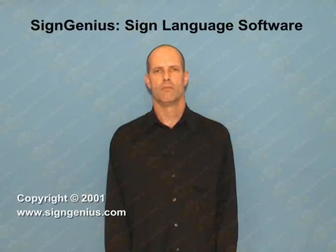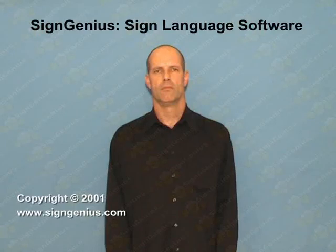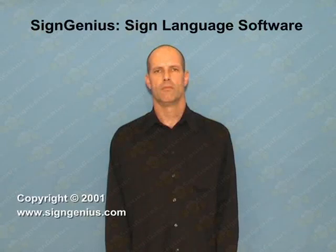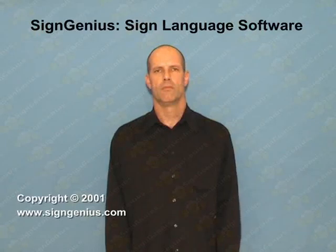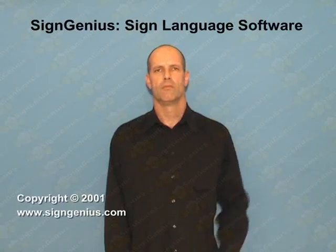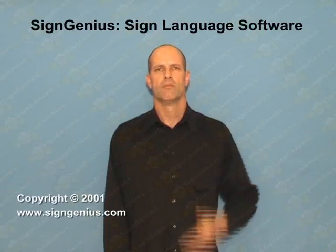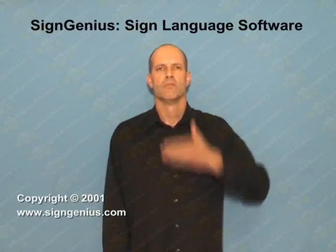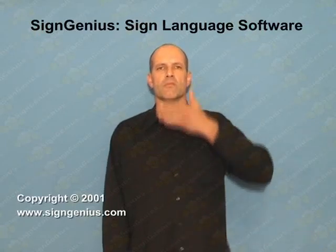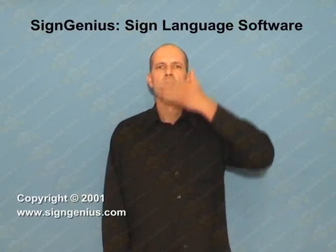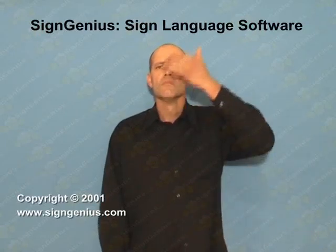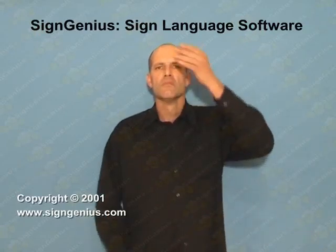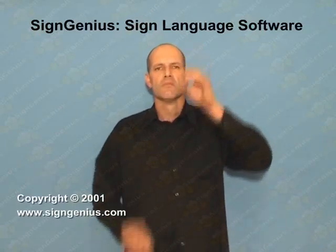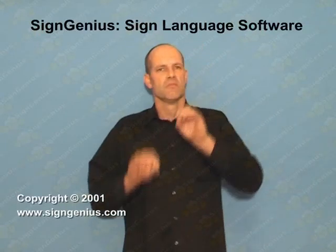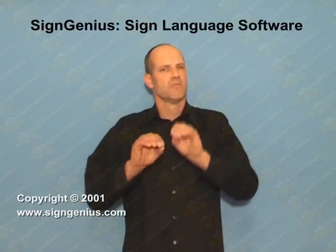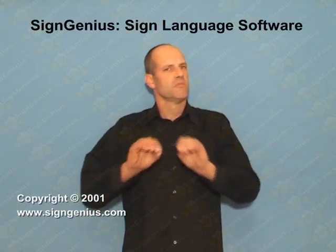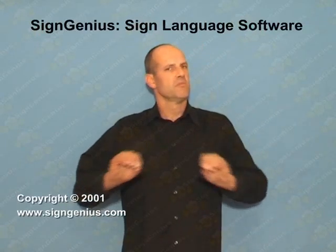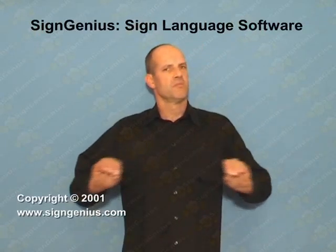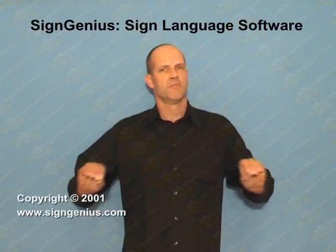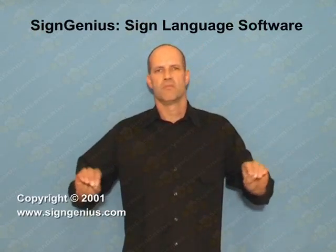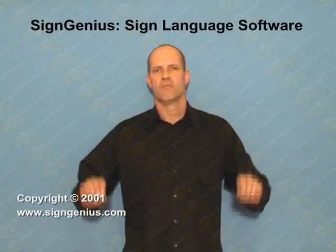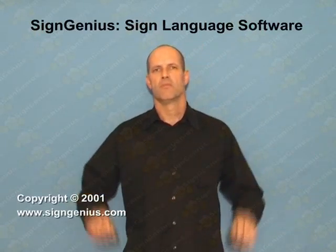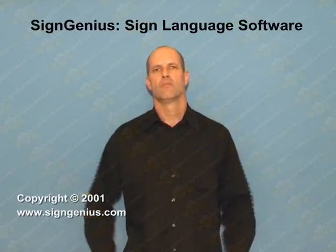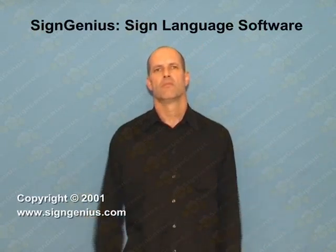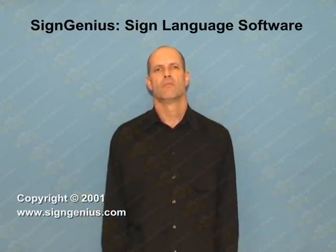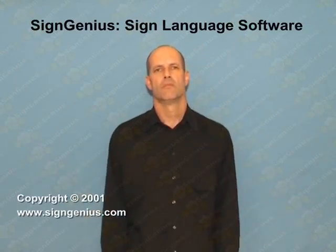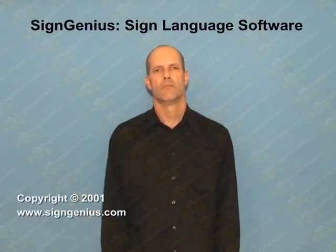ODORLESS